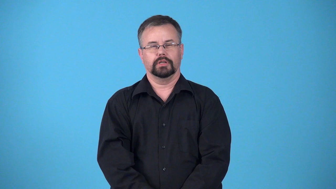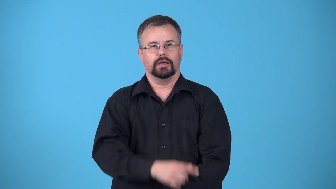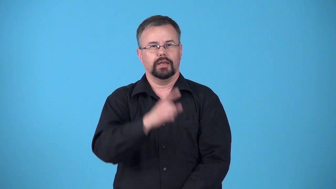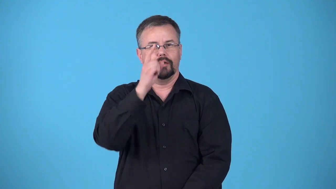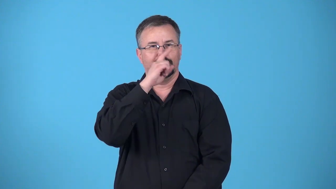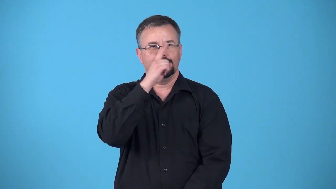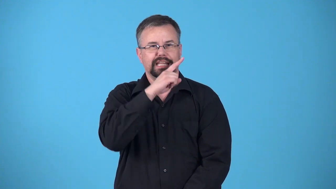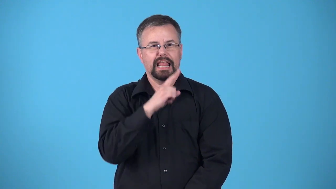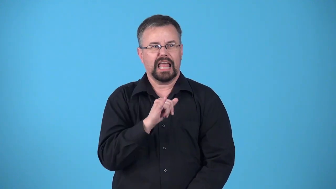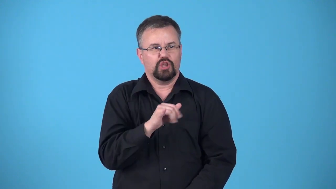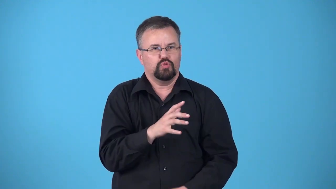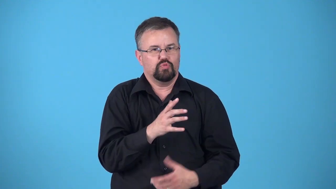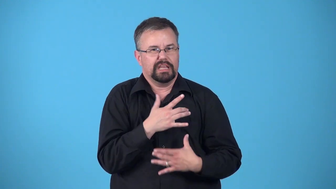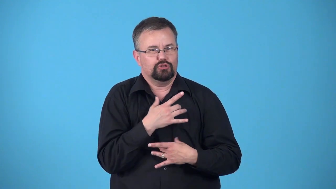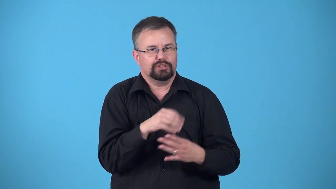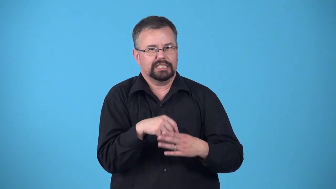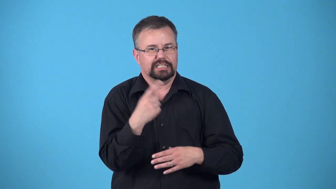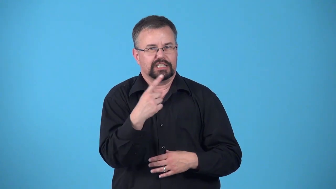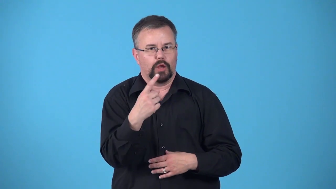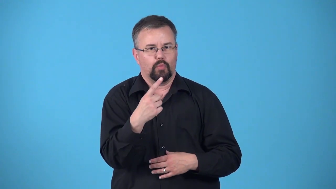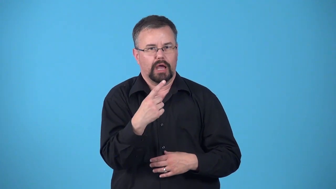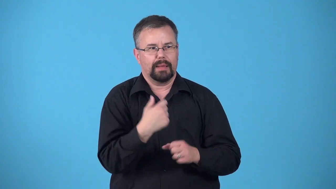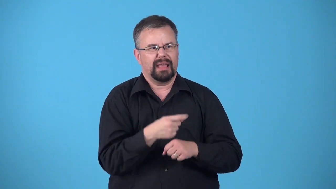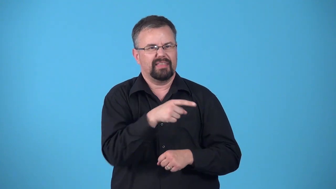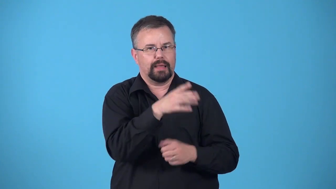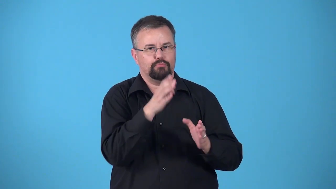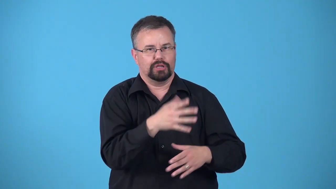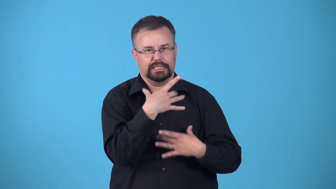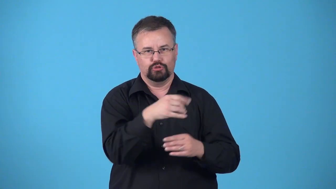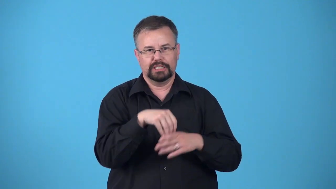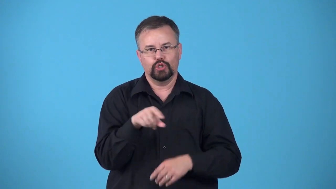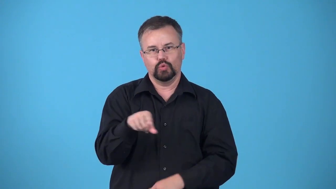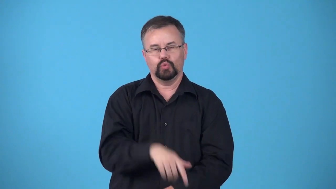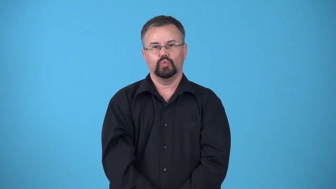string him along